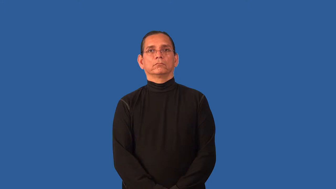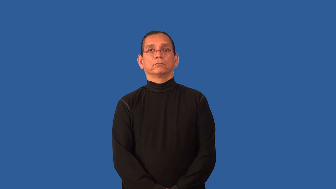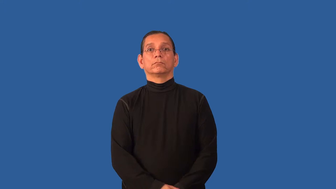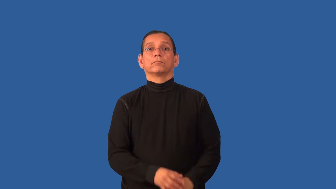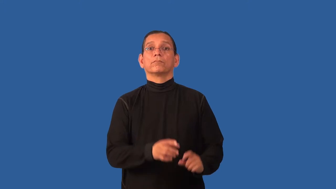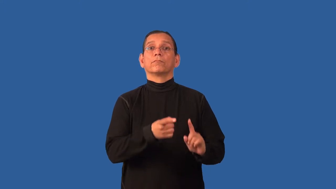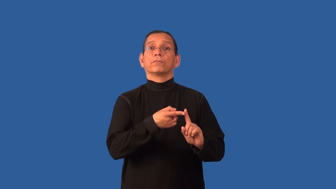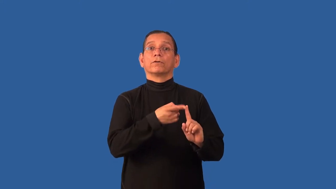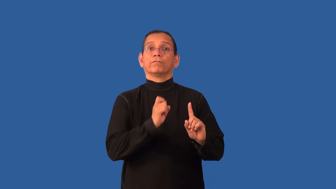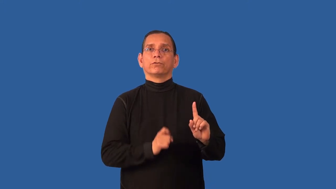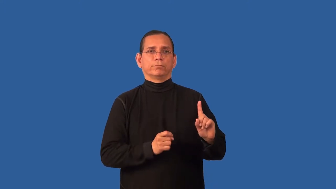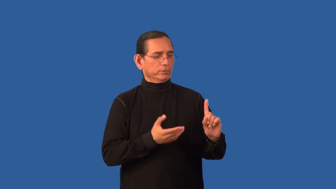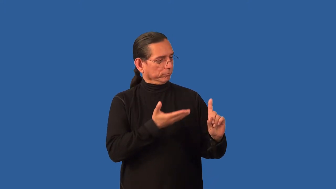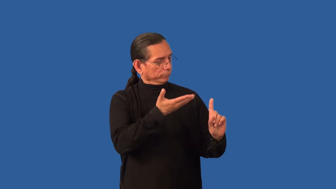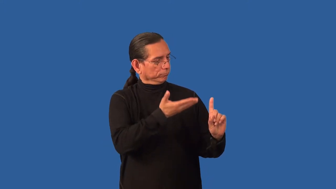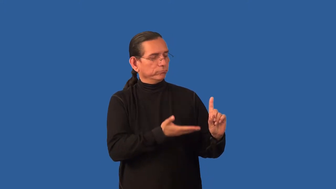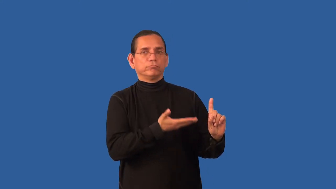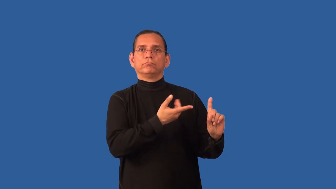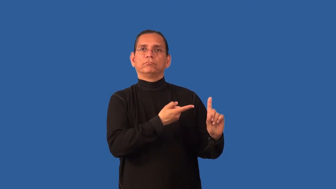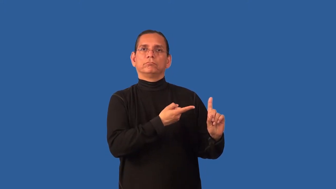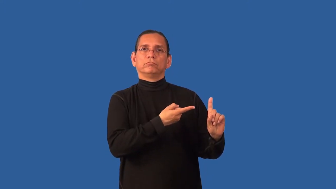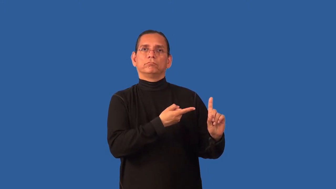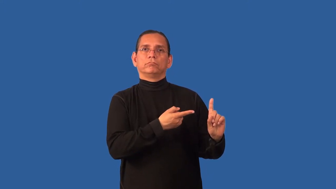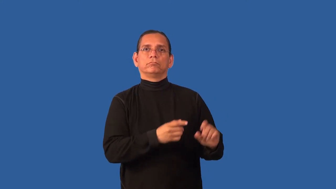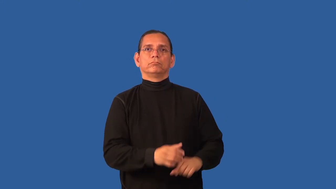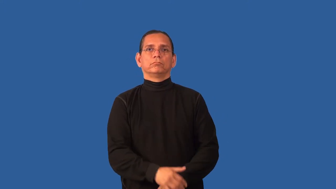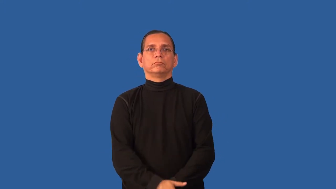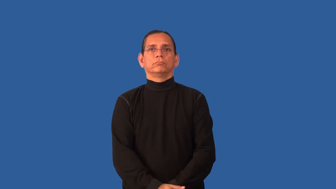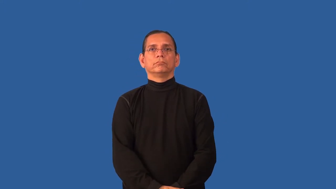by